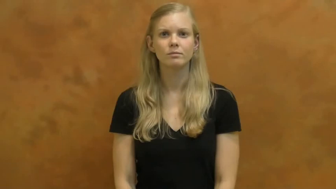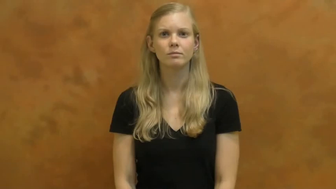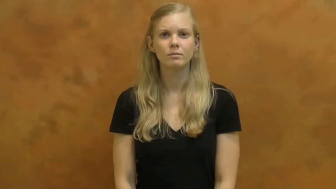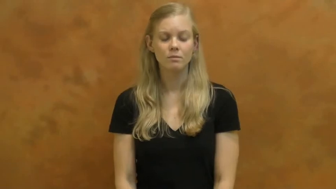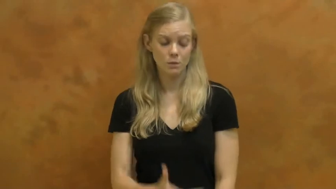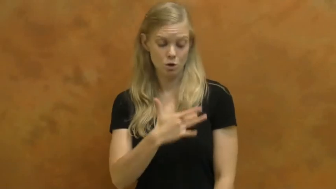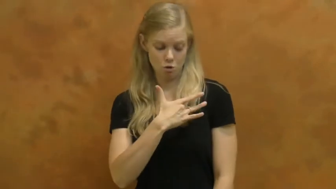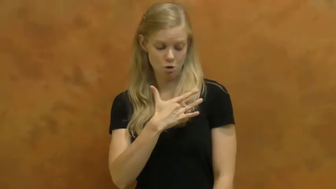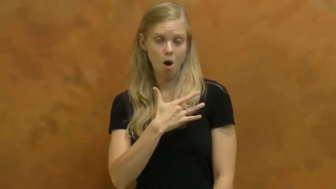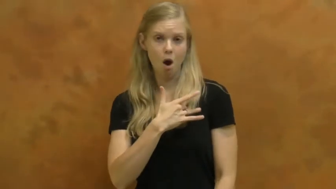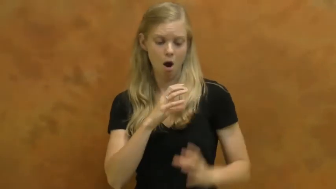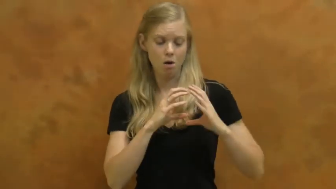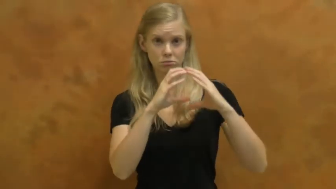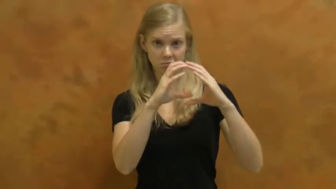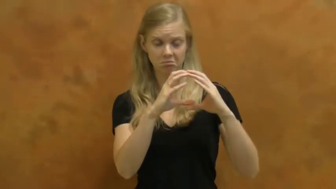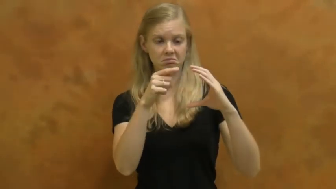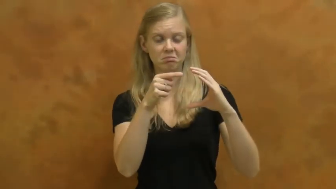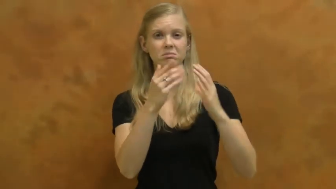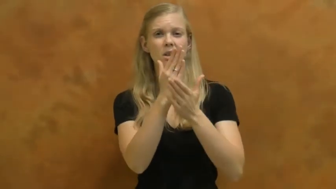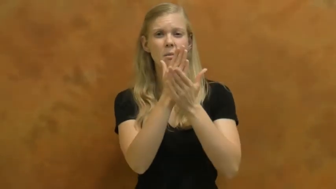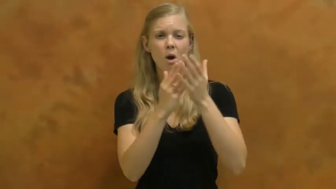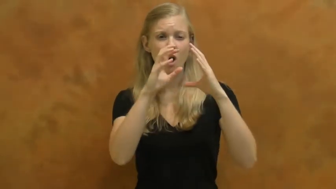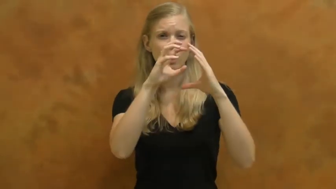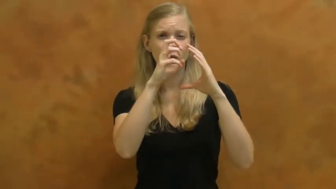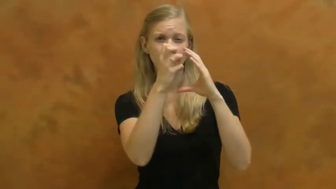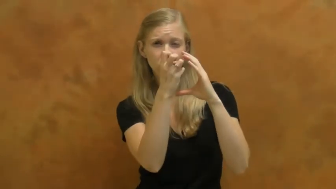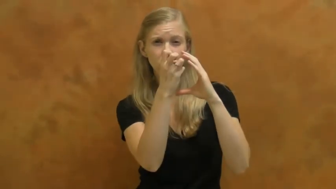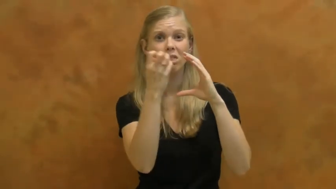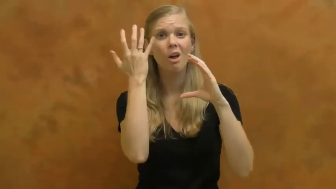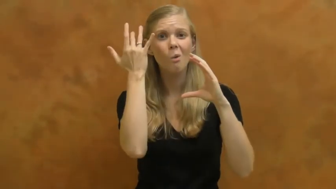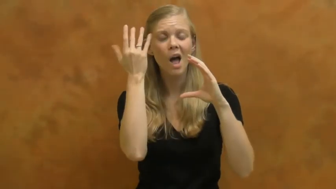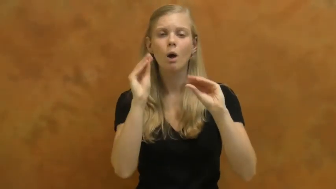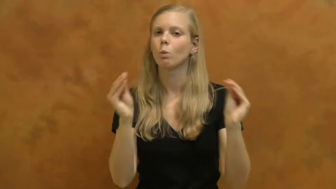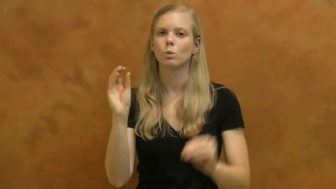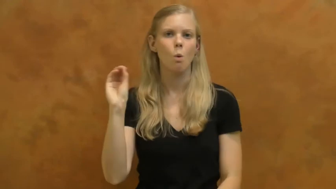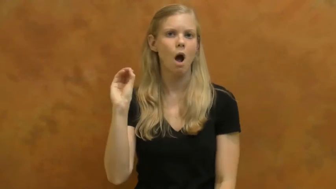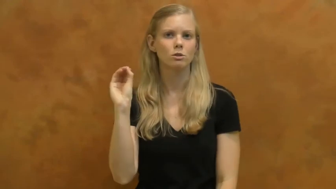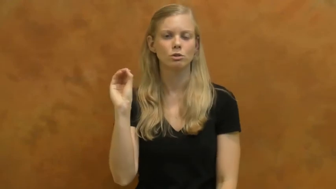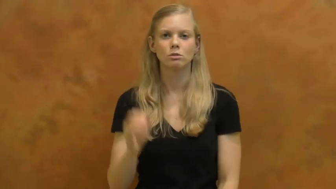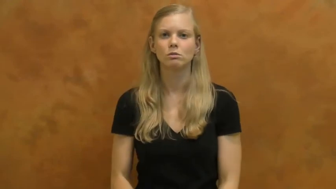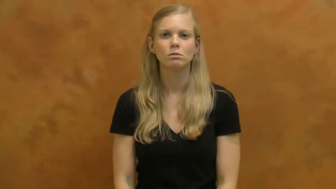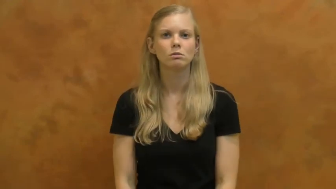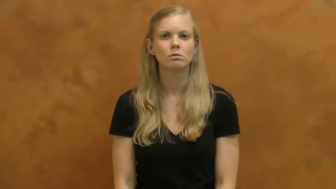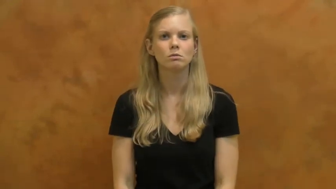heart attack